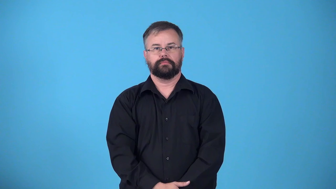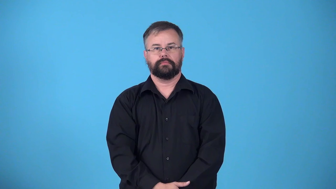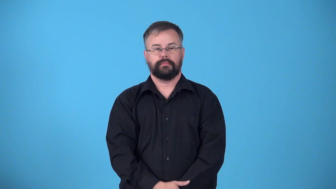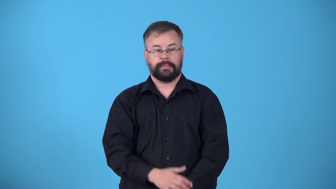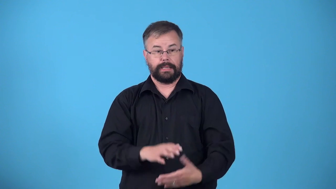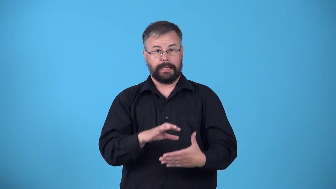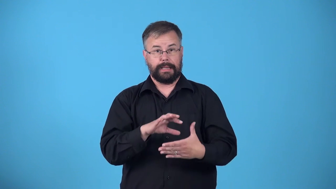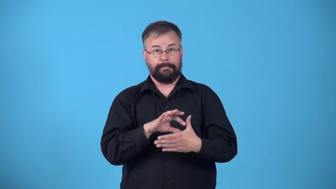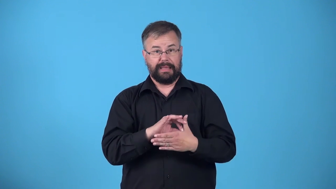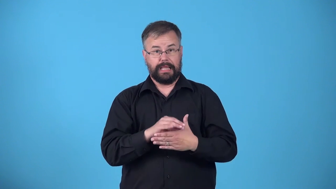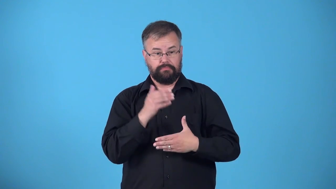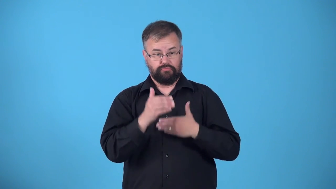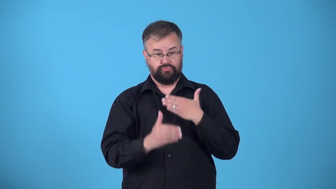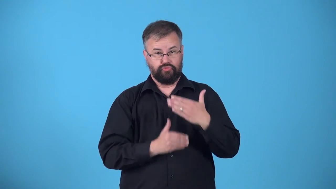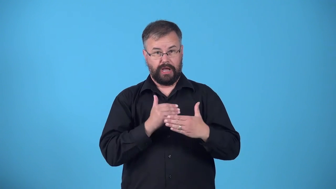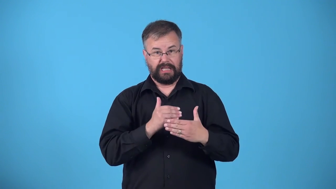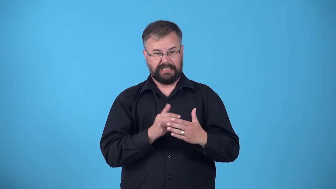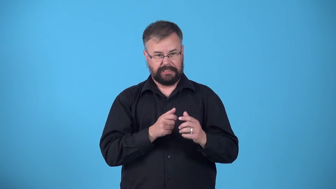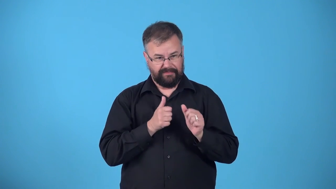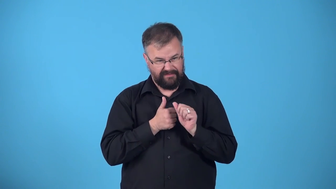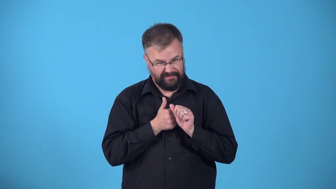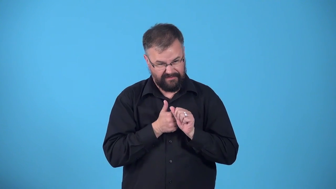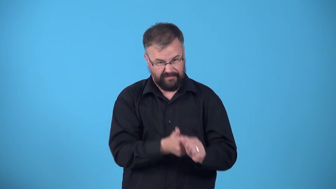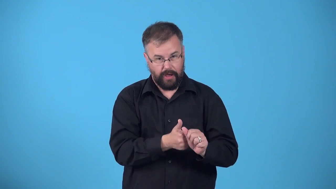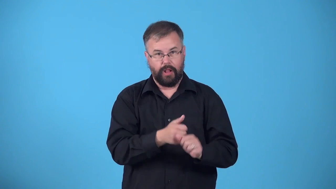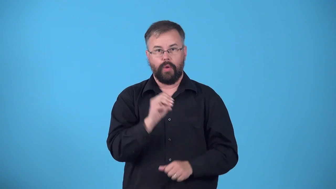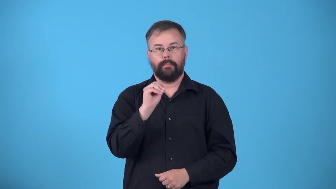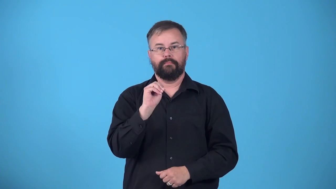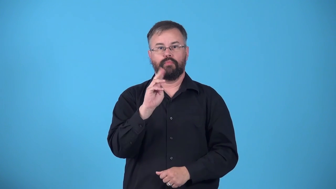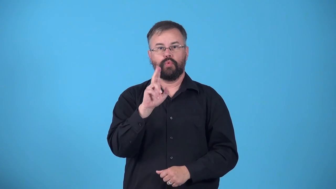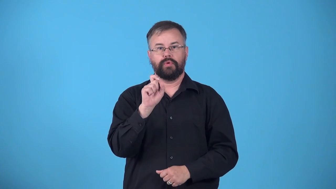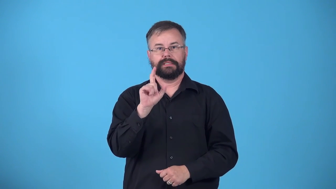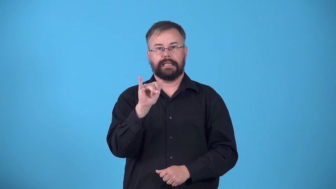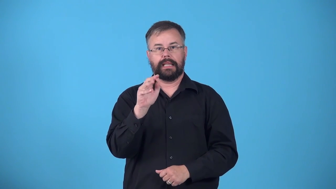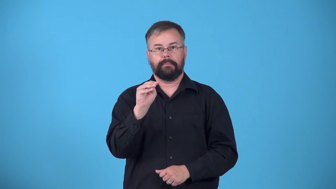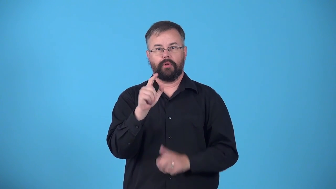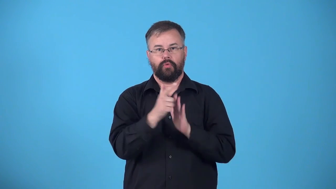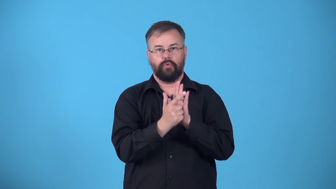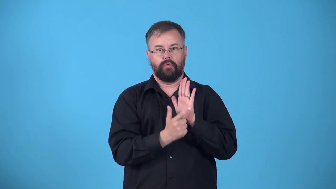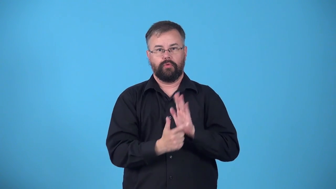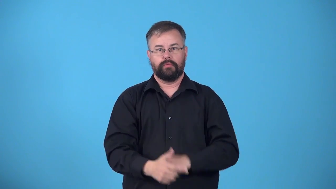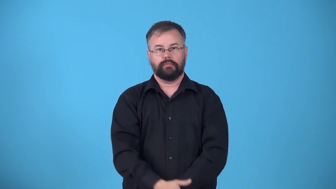halal